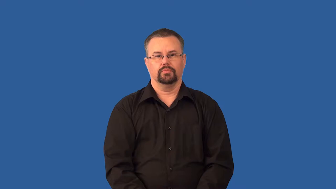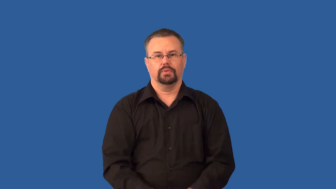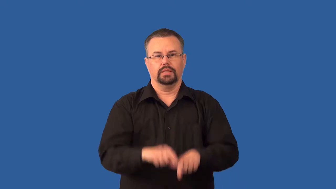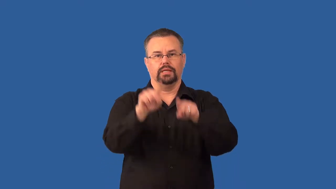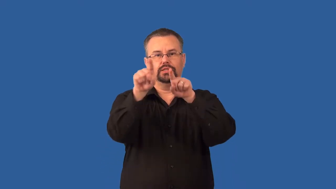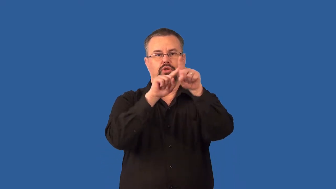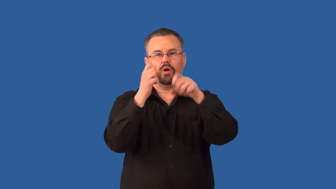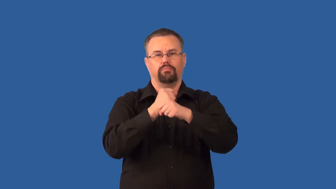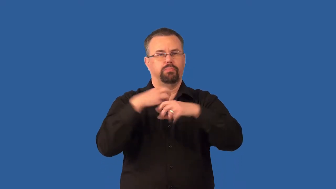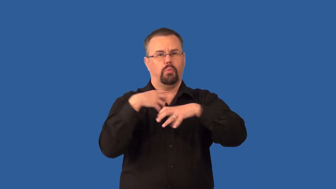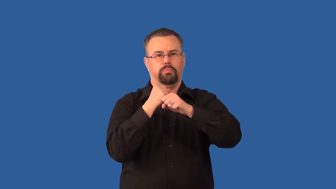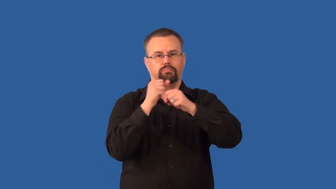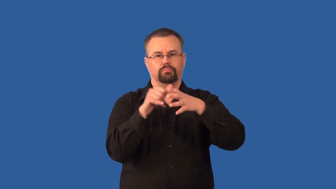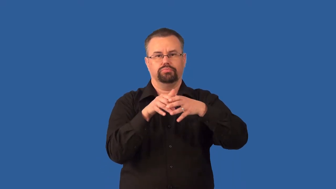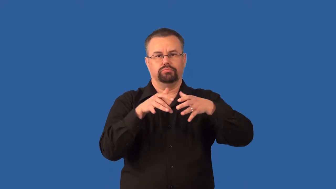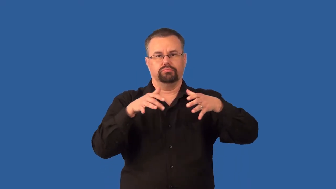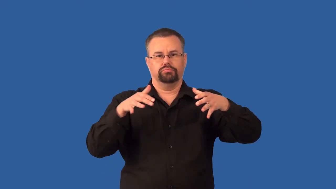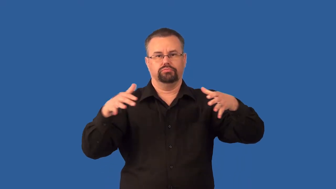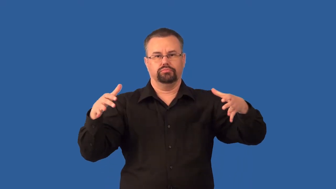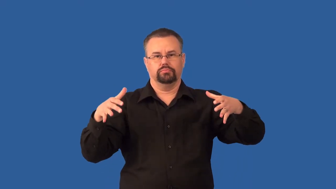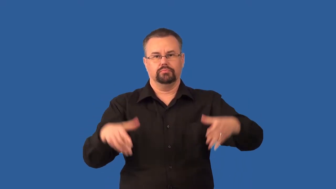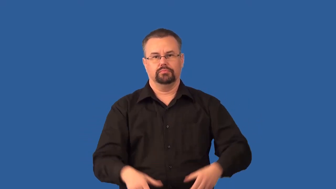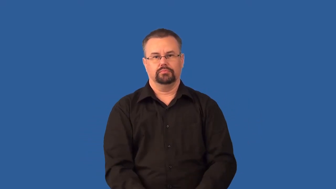supernova